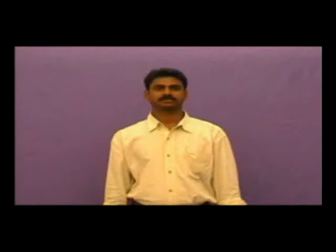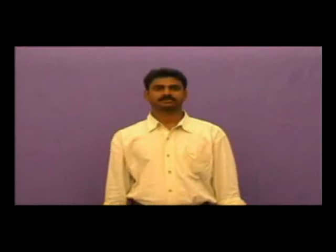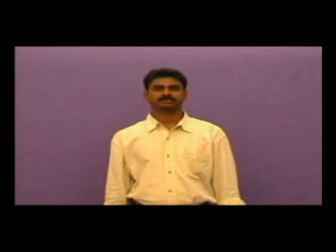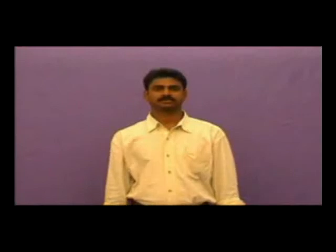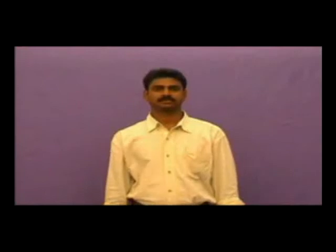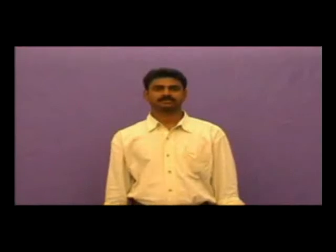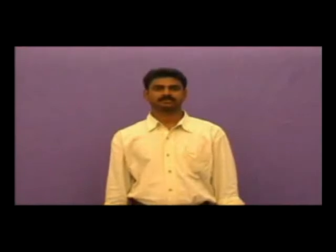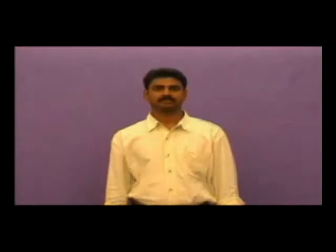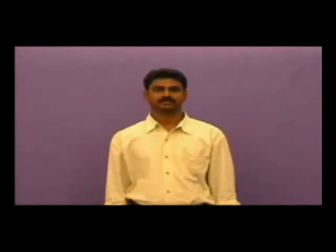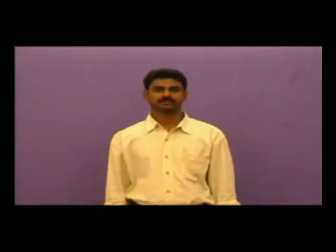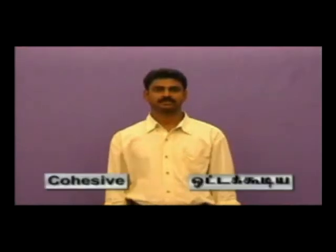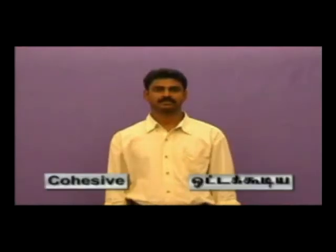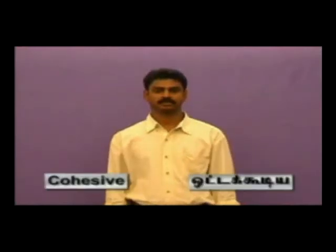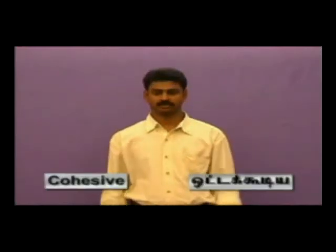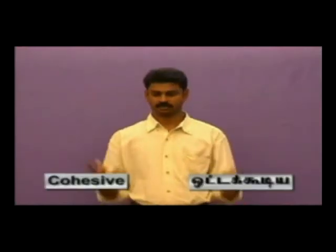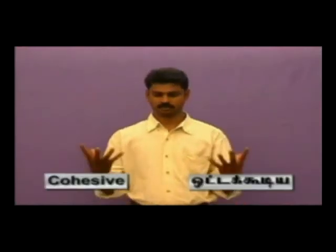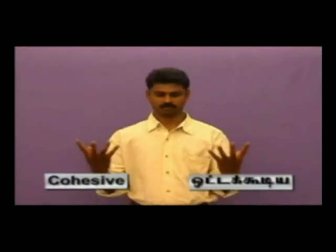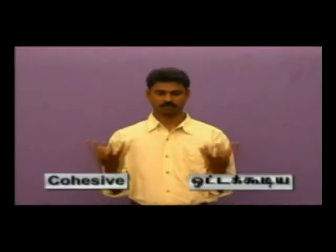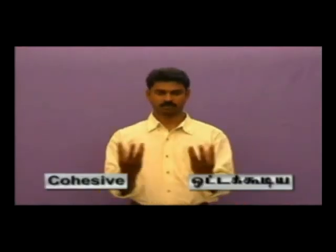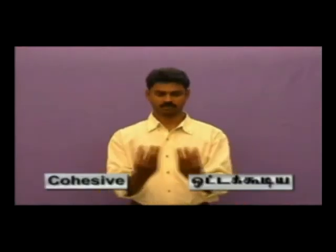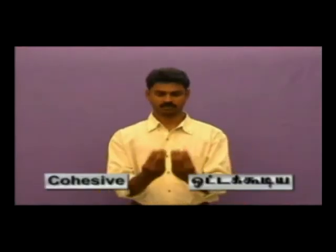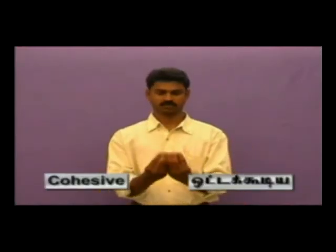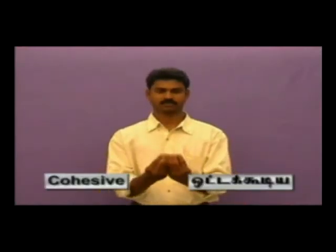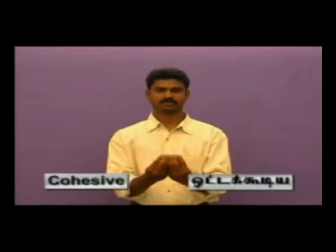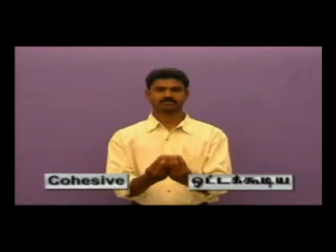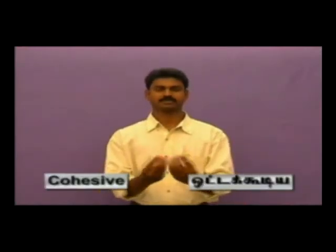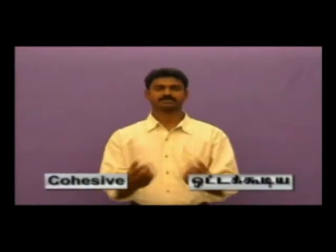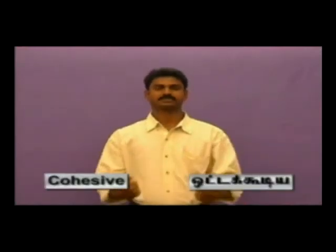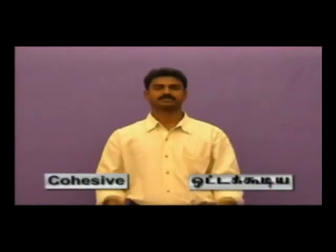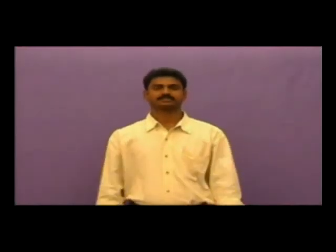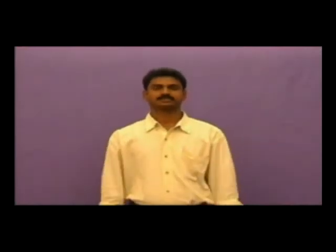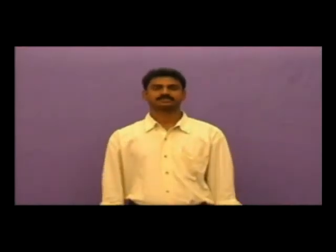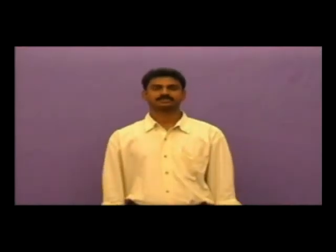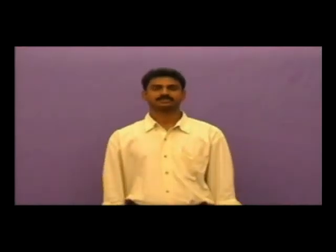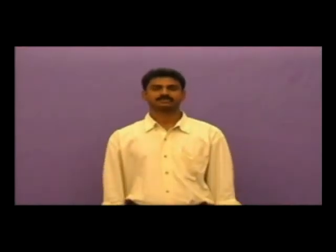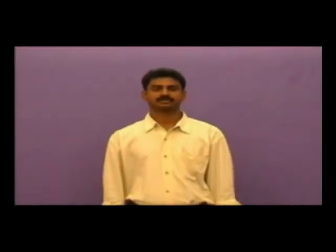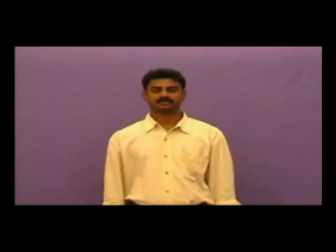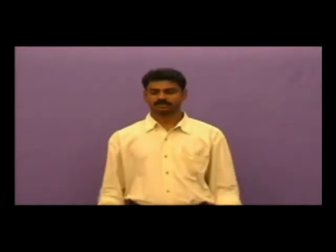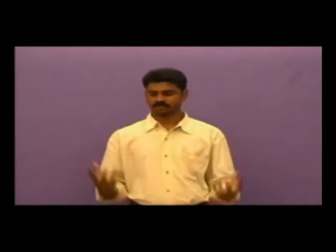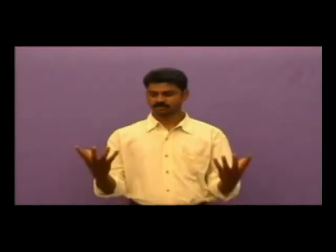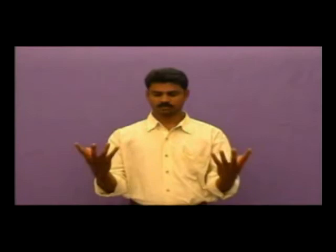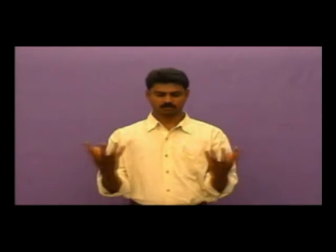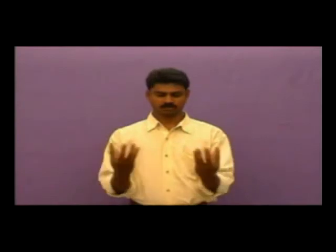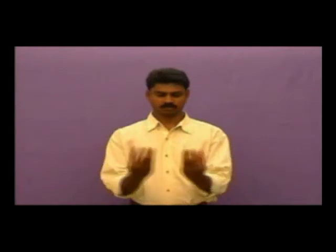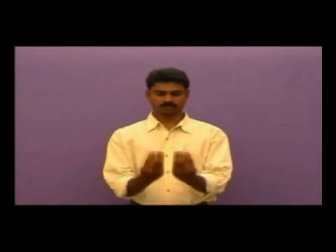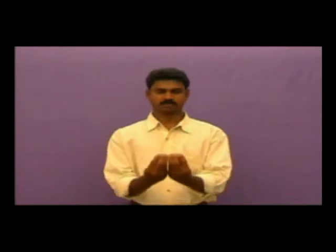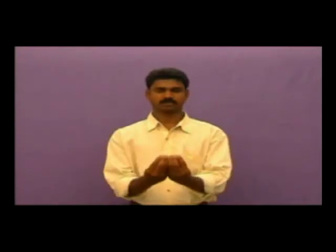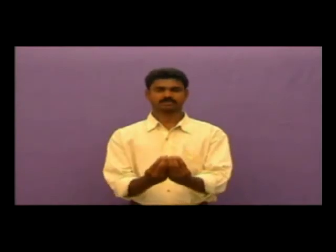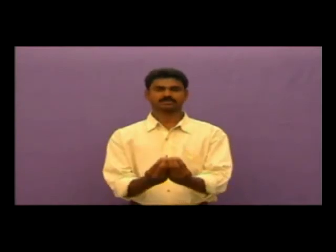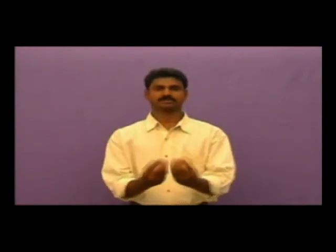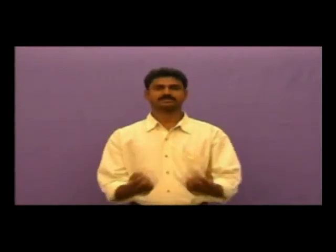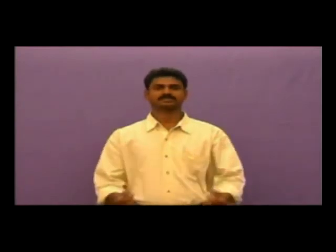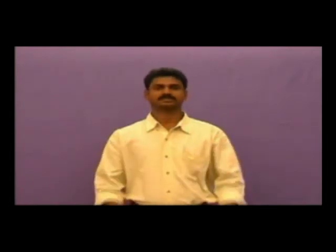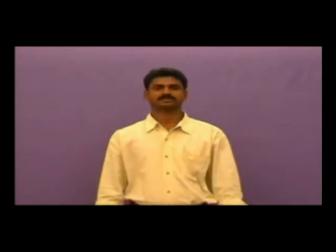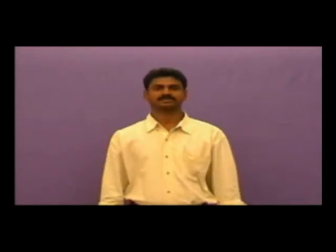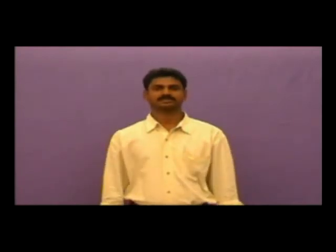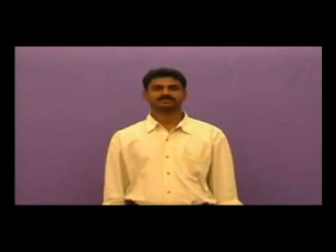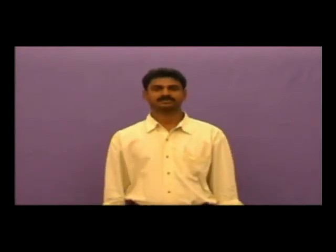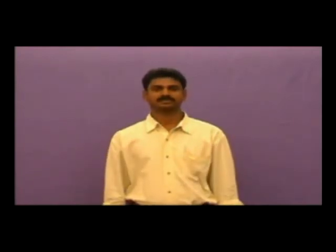Cohesive